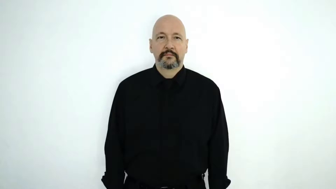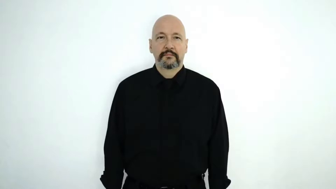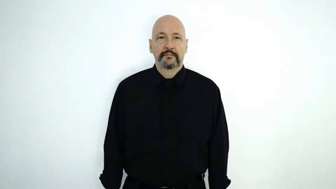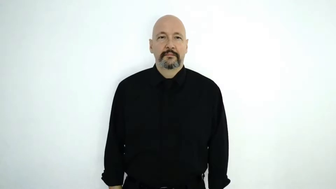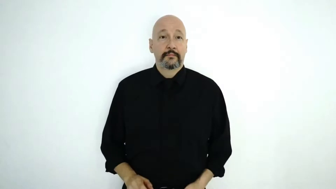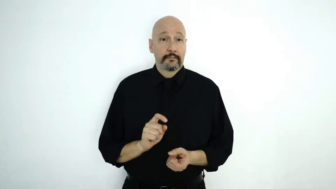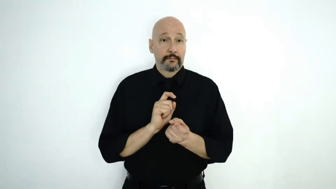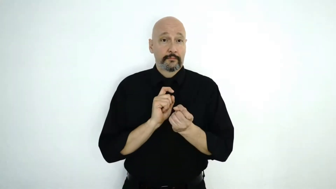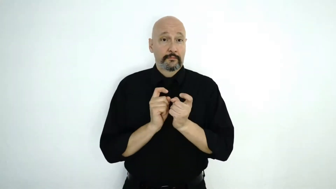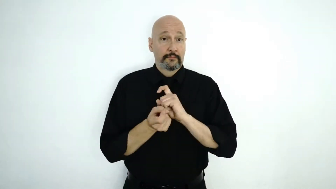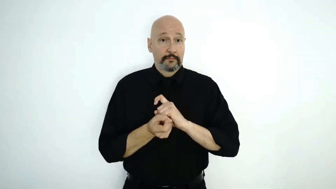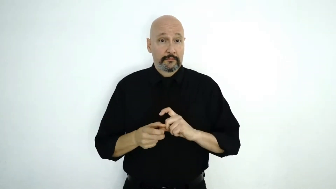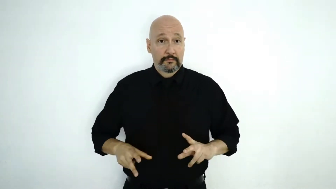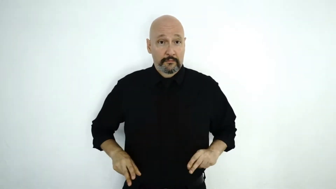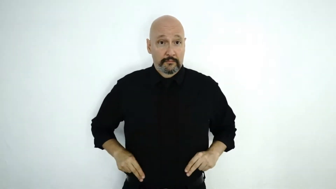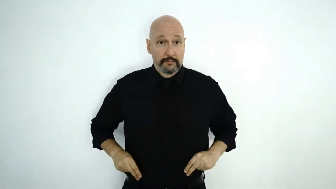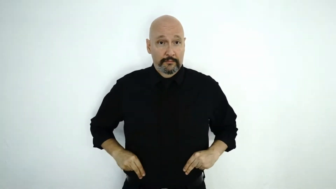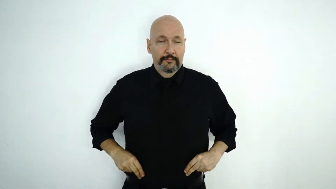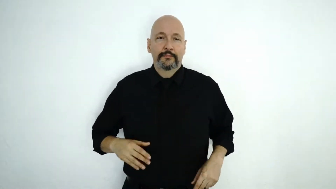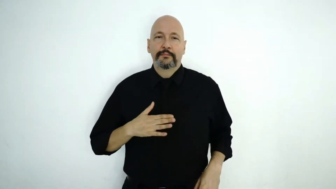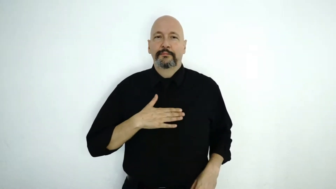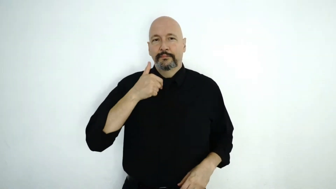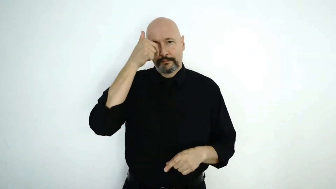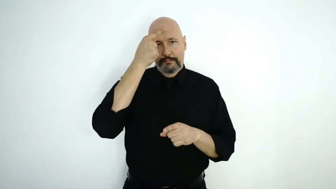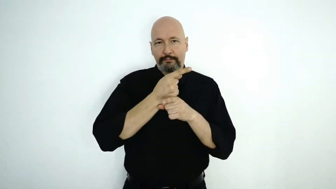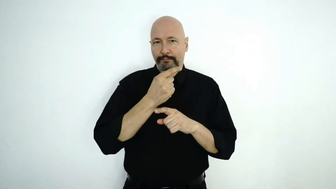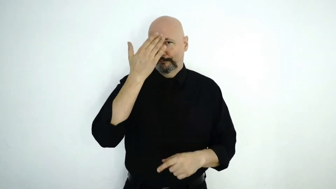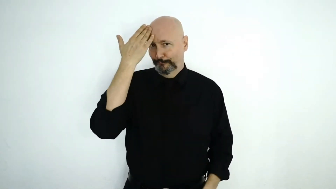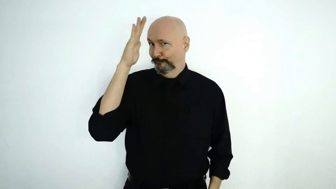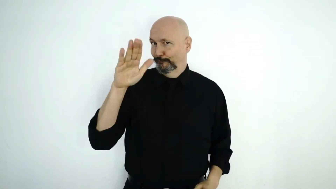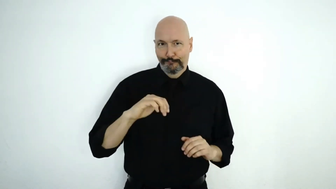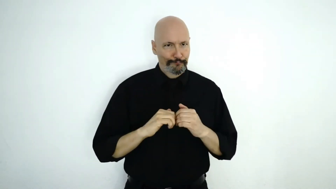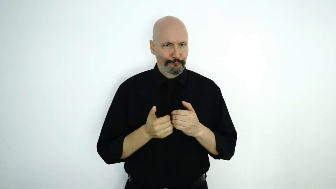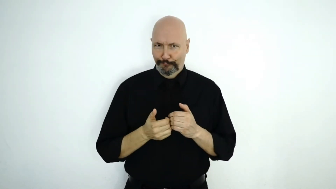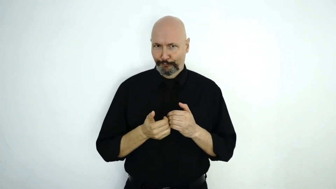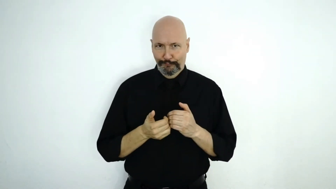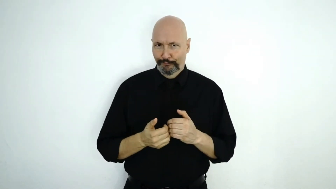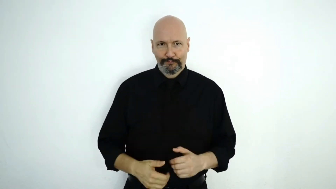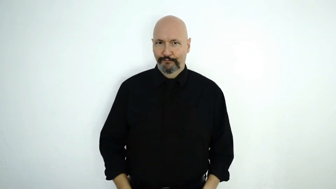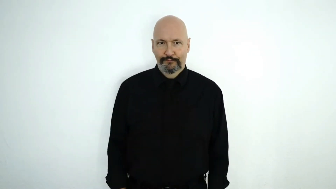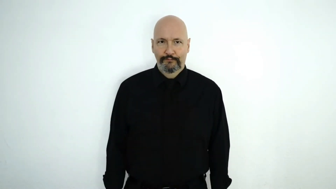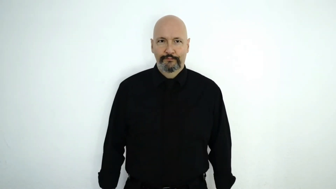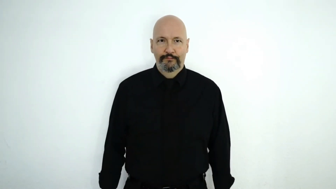CHANGE DIAPER, MY BROTHER don’t-KNOW HOW.